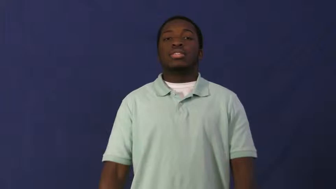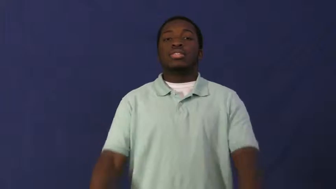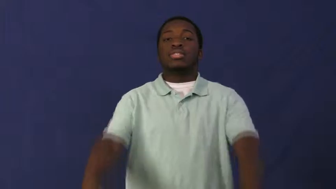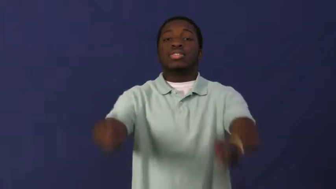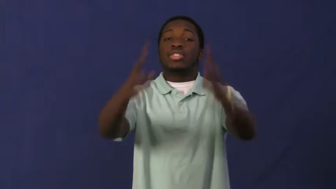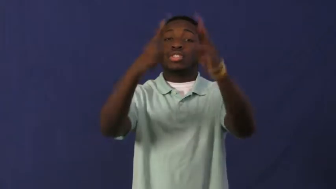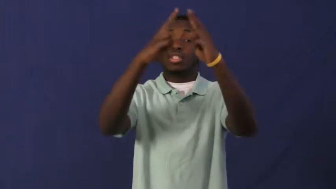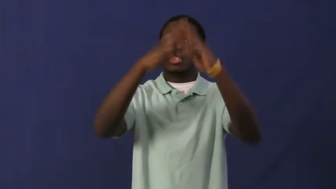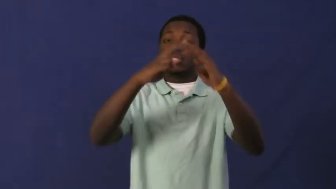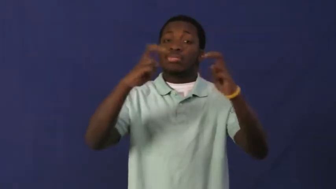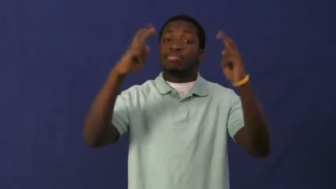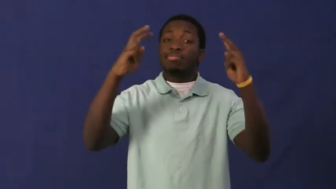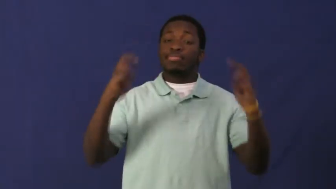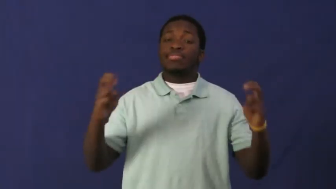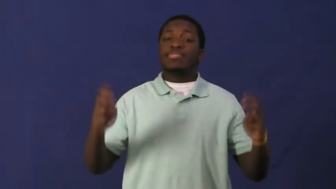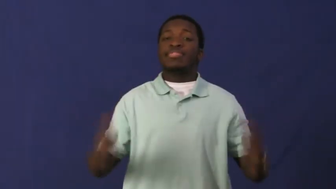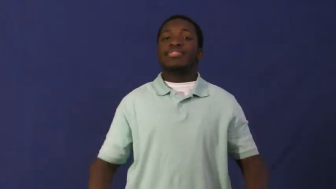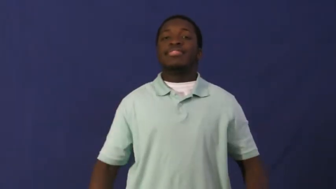castle-chess